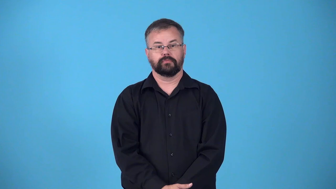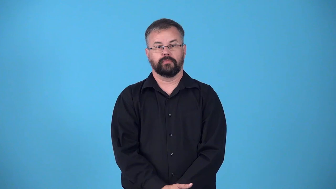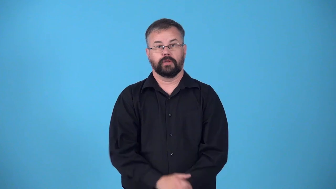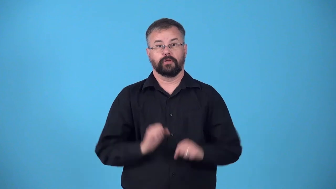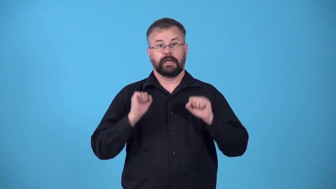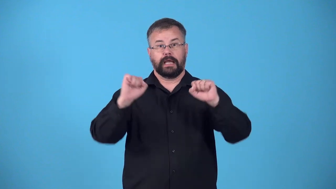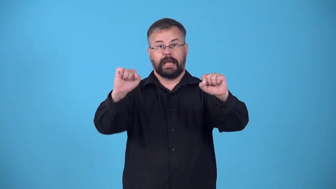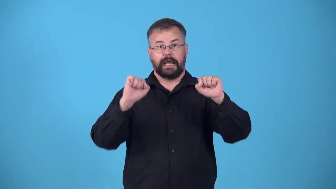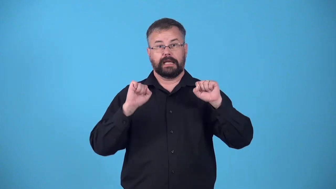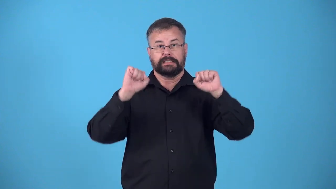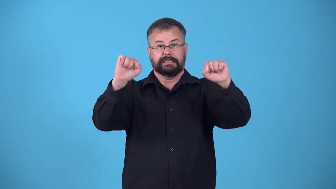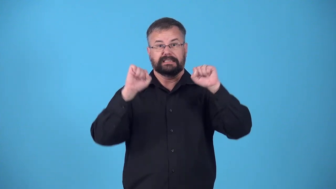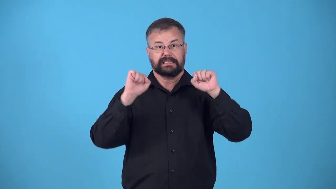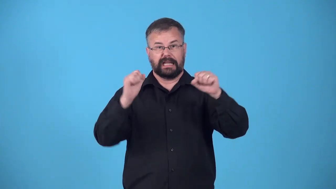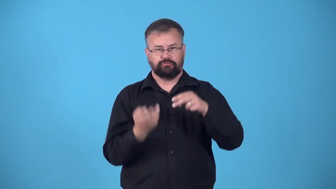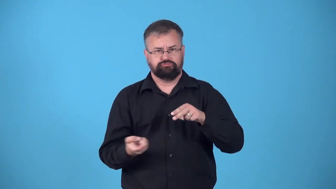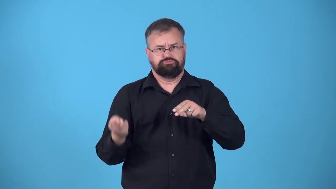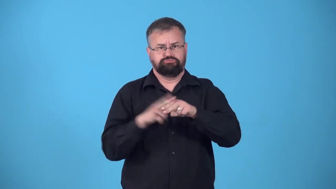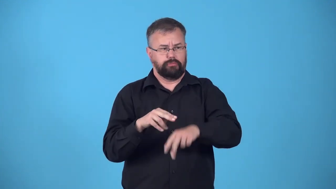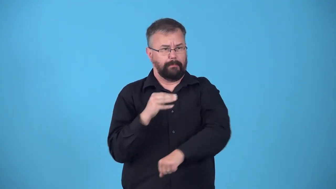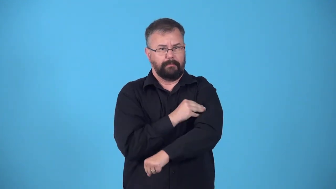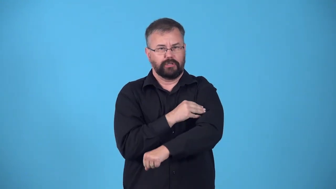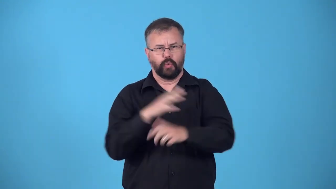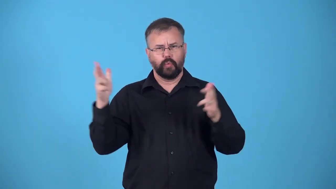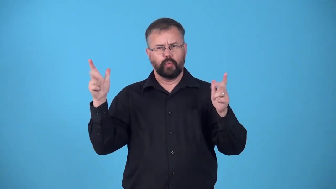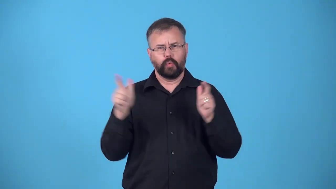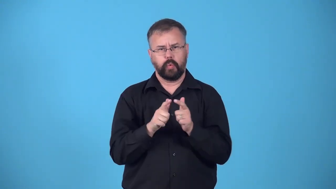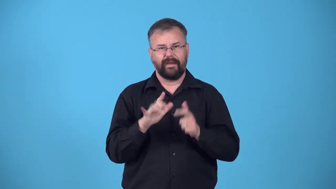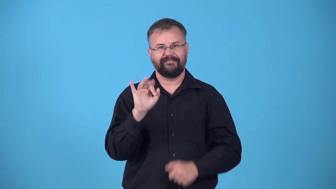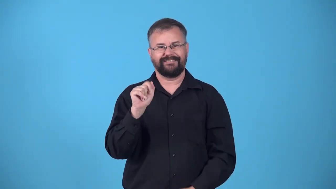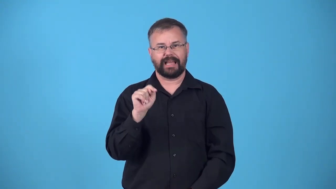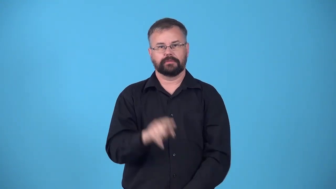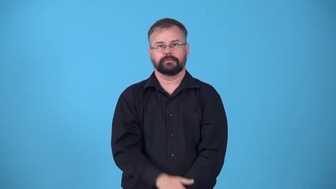firm up